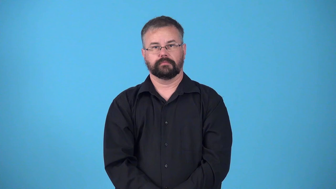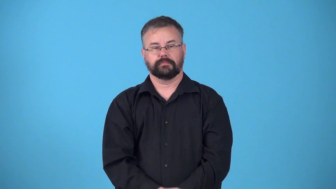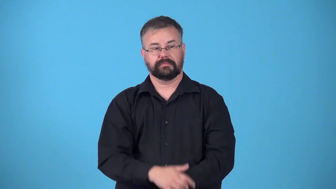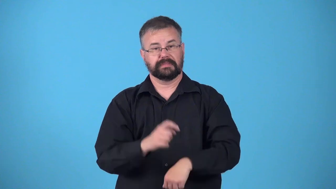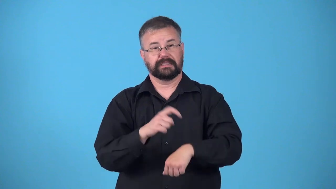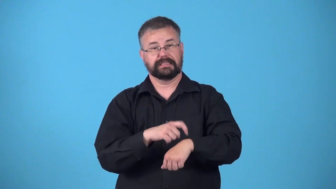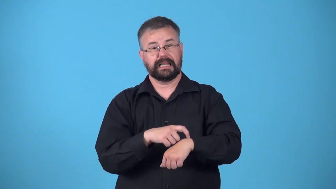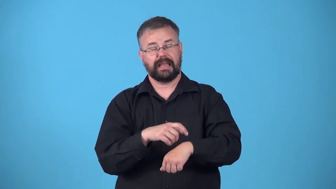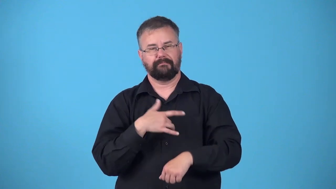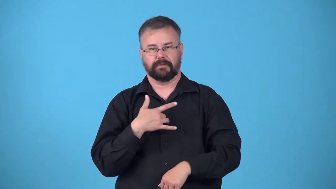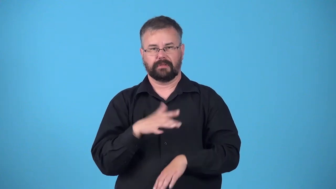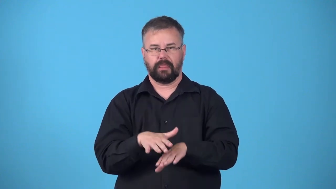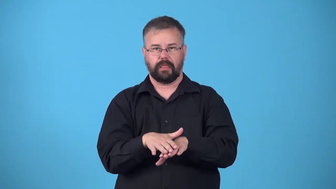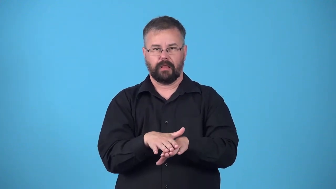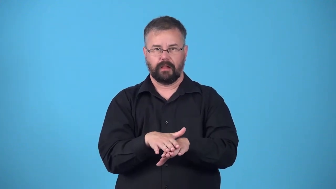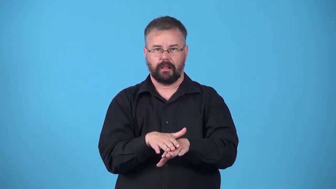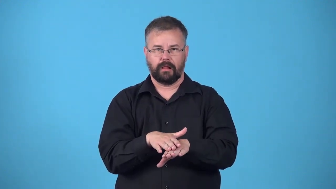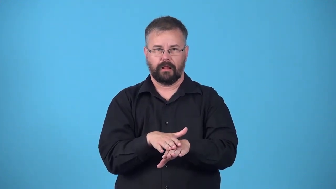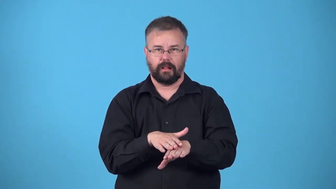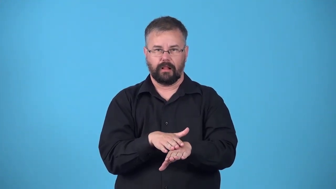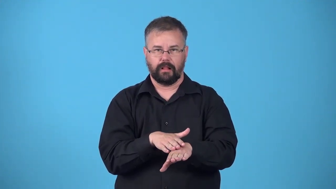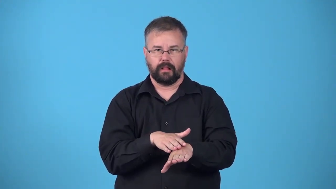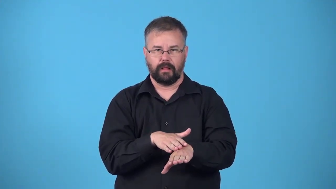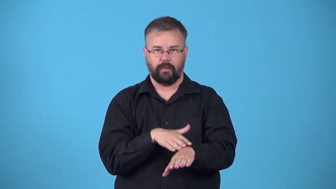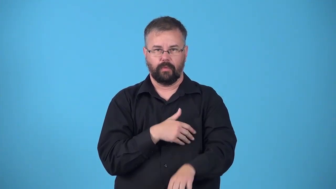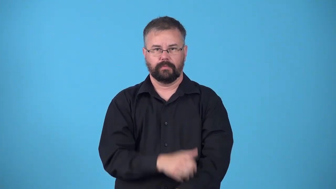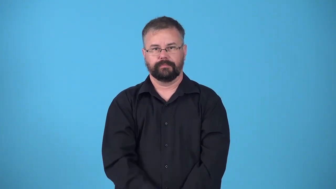drag